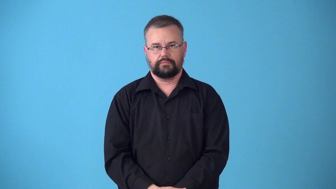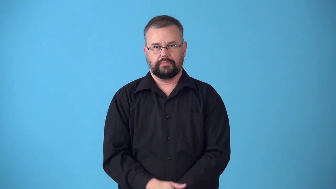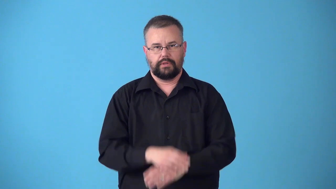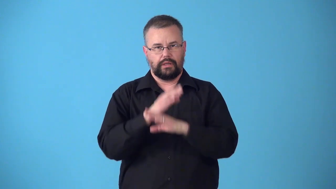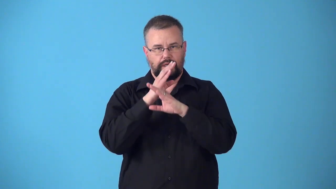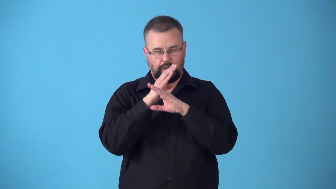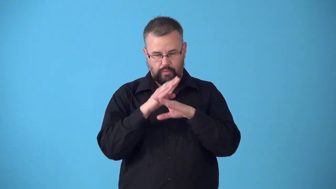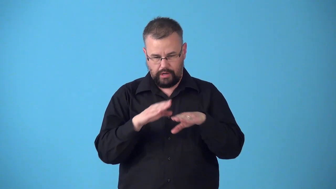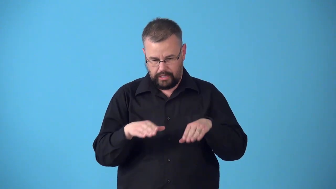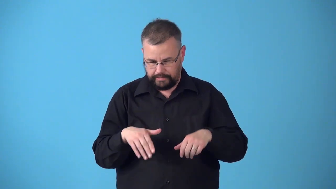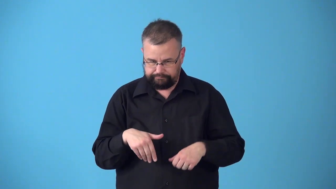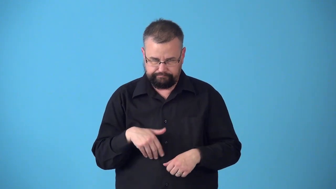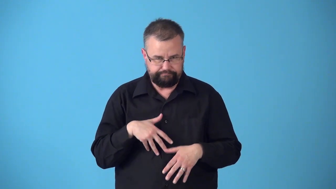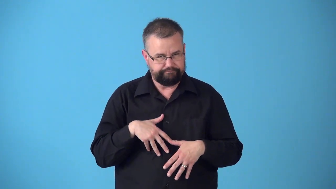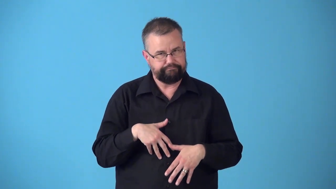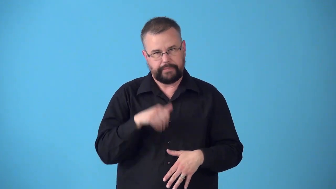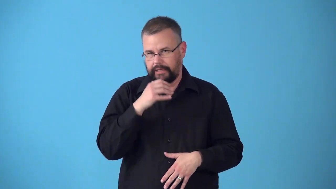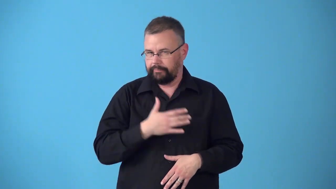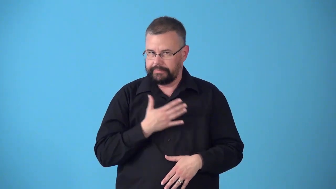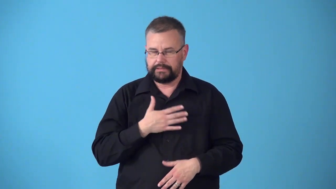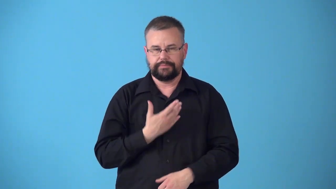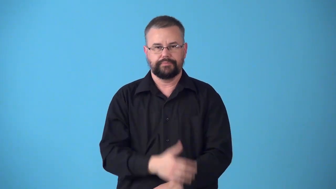sullen,sulky